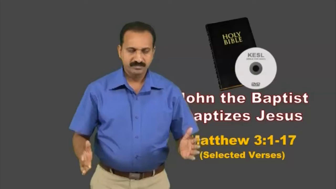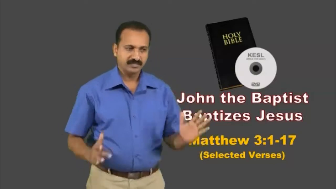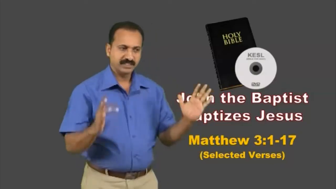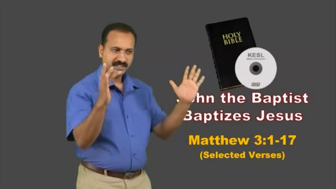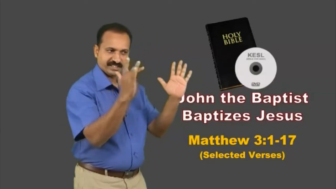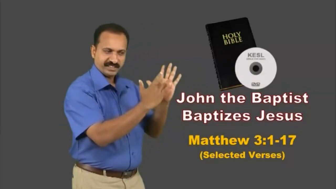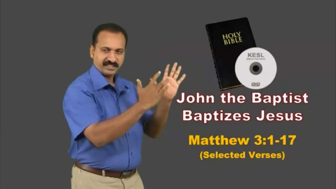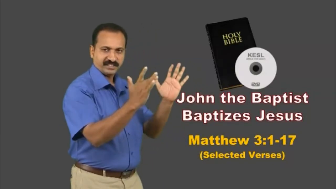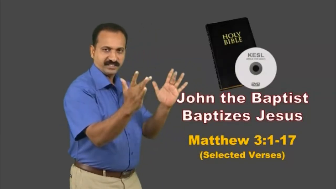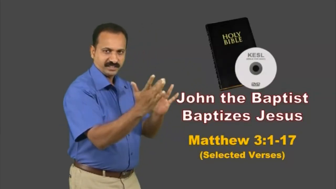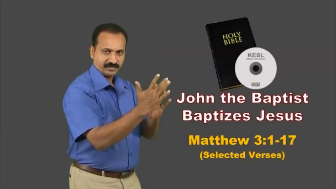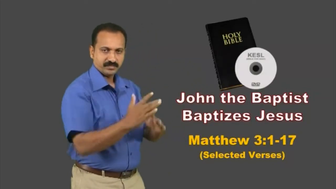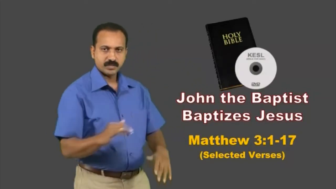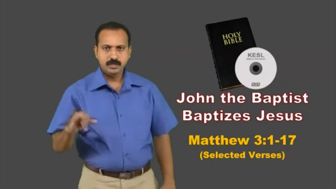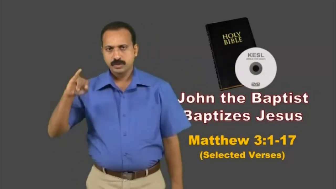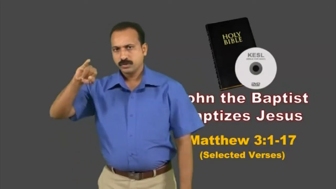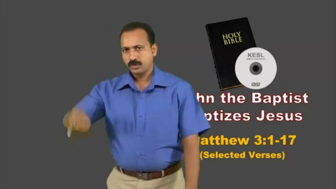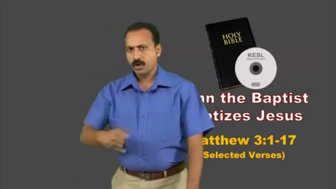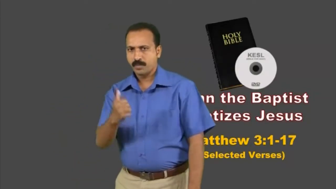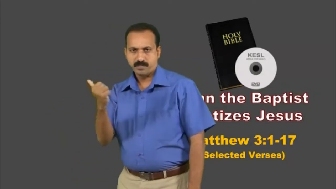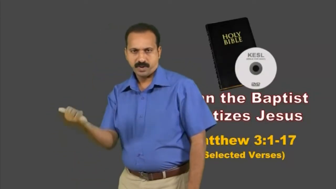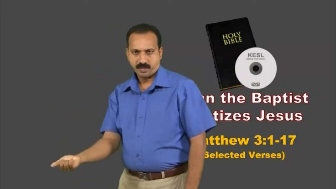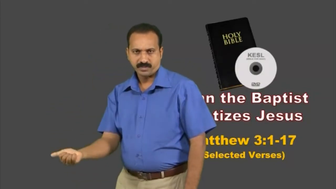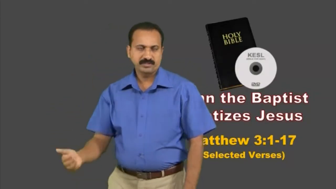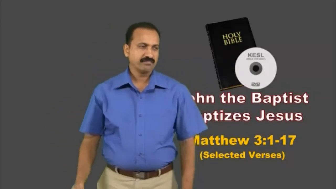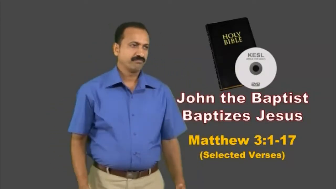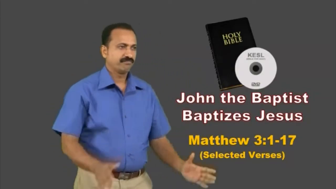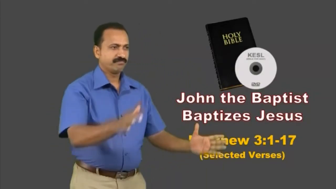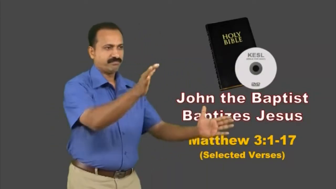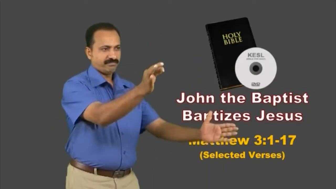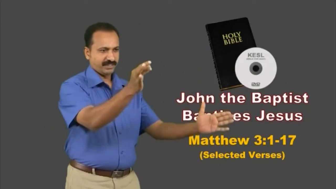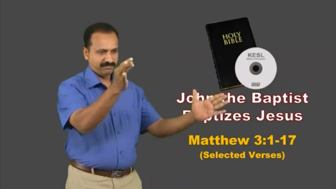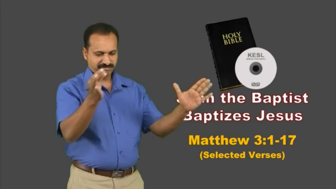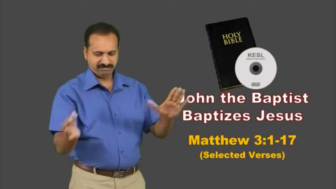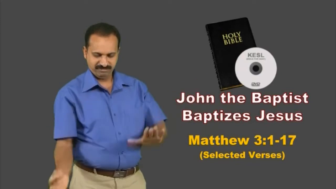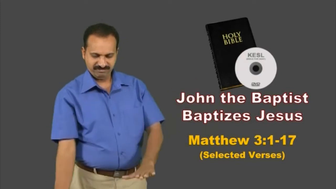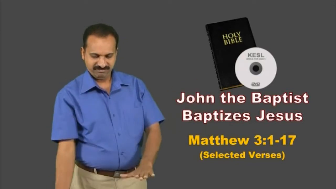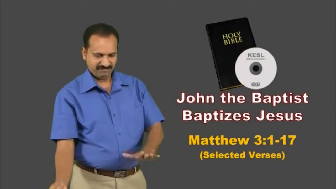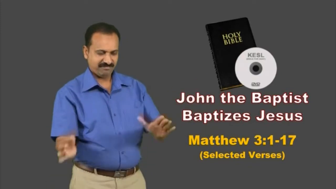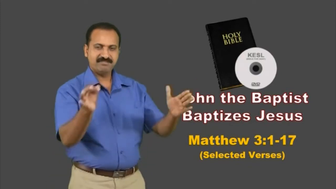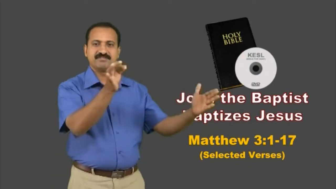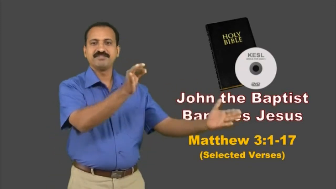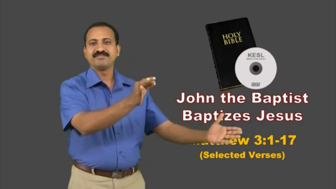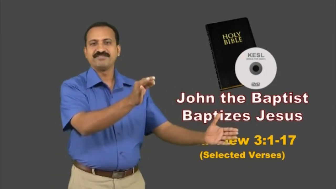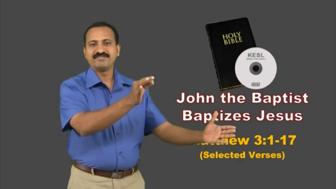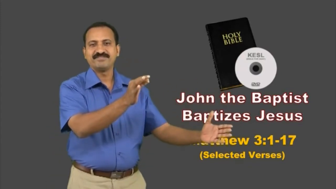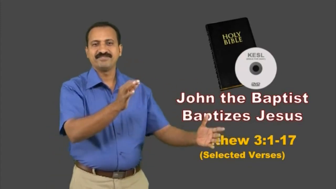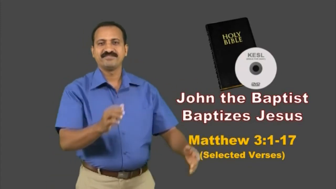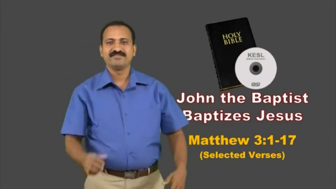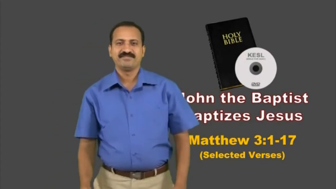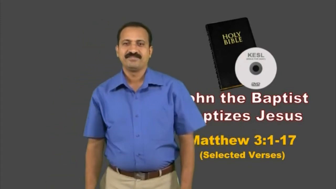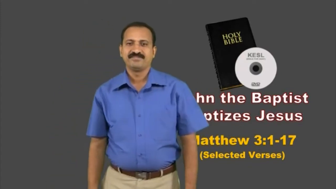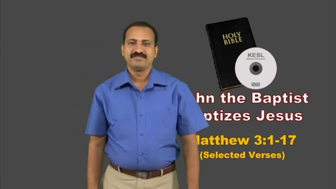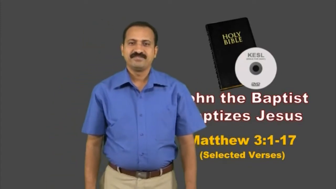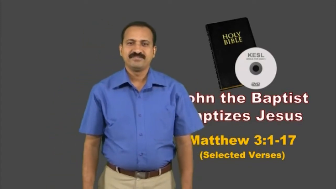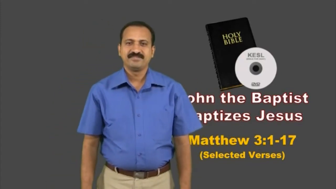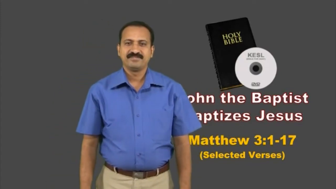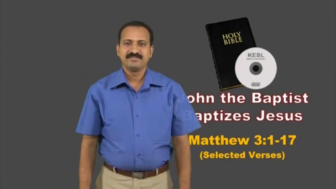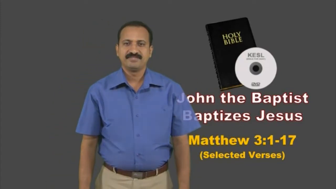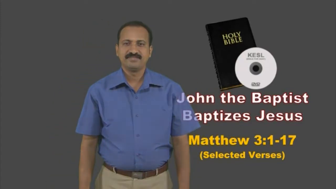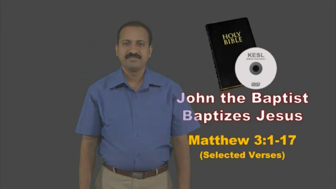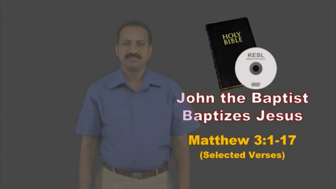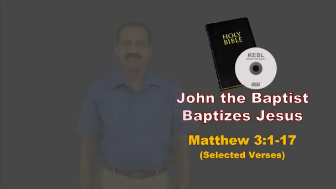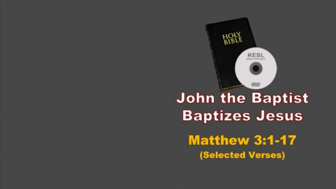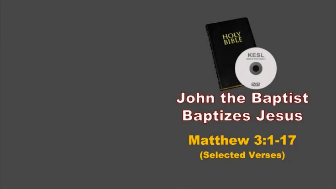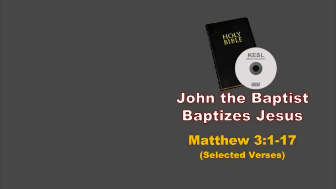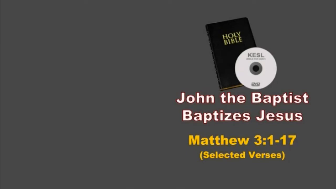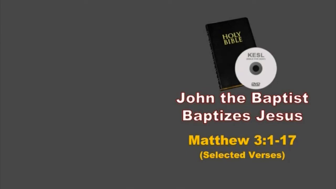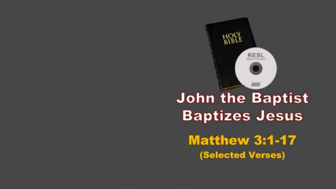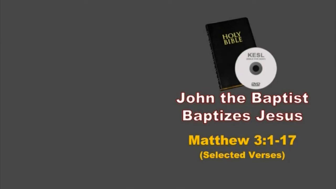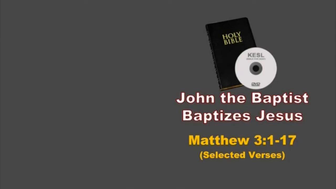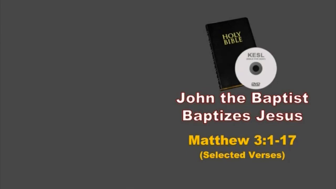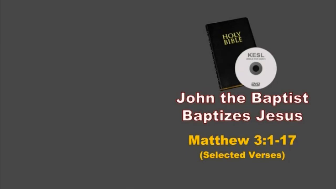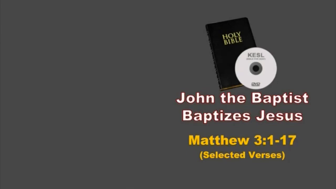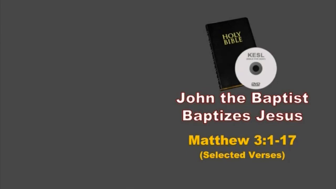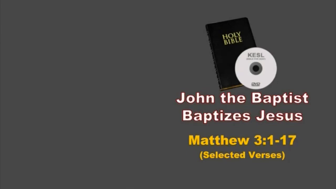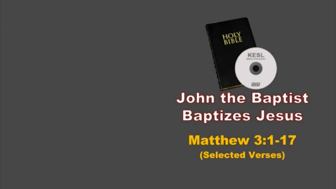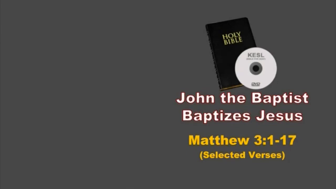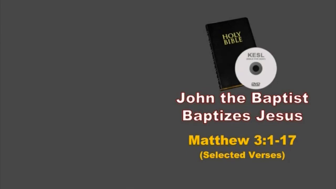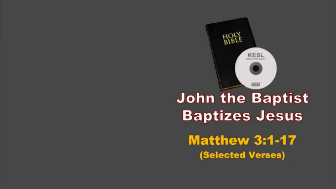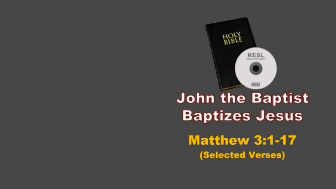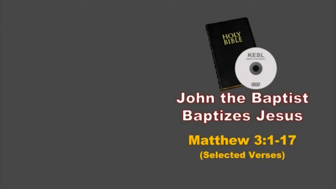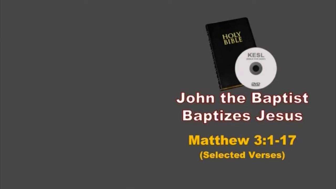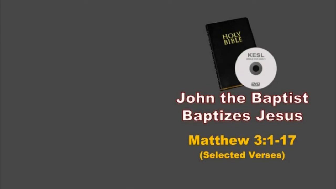John the Baptist Baptizes Jesus